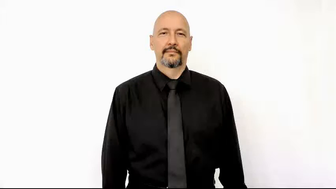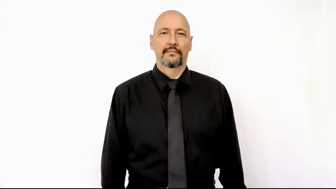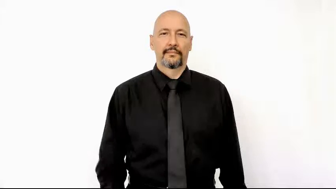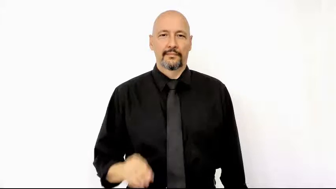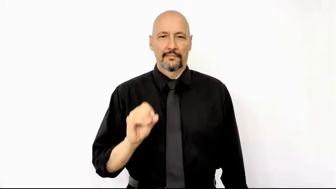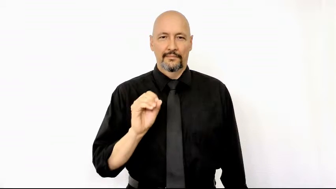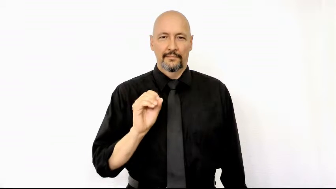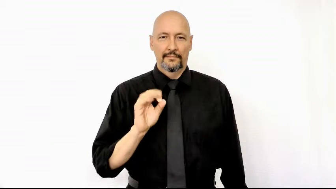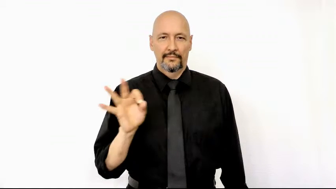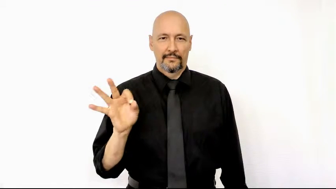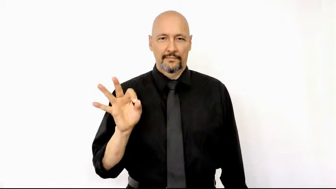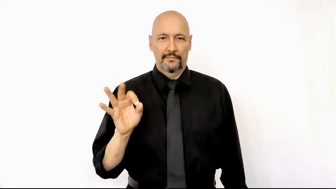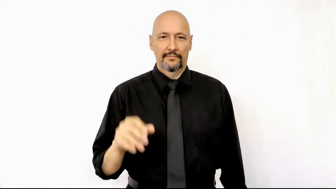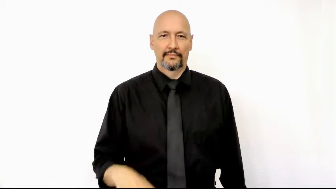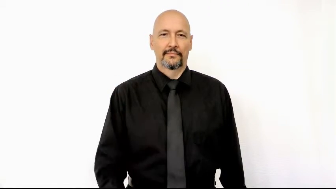OFF-[lexicalized]